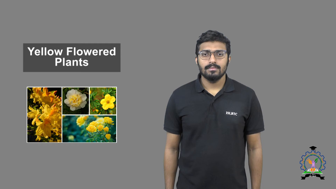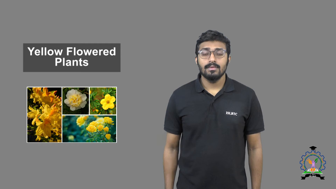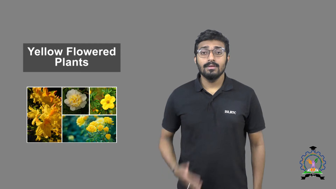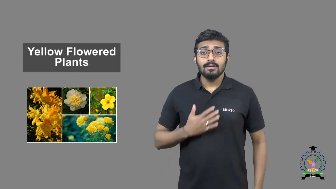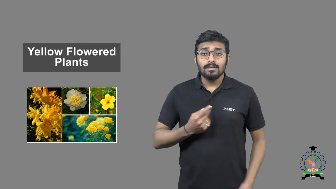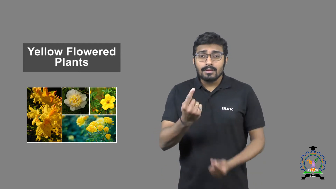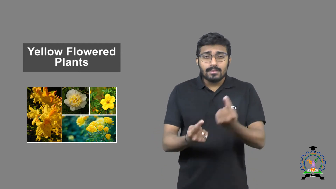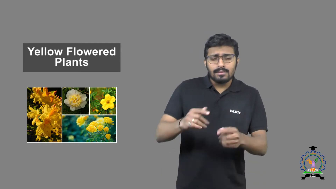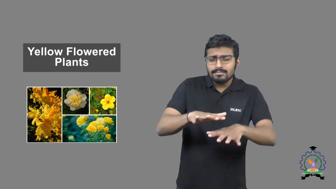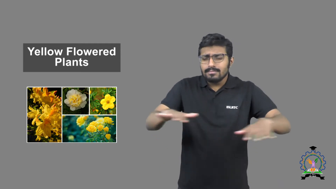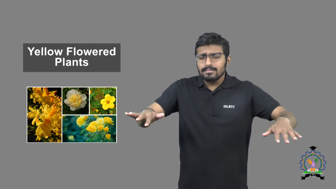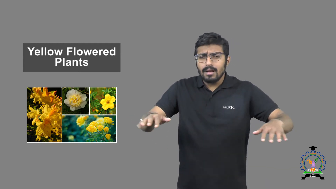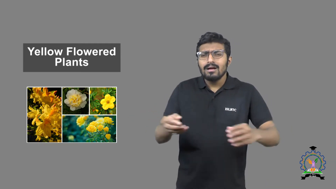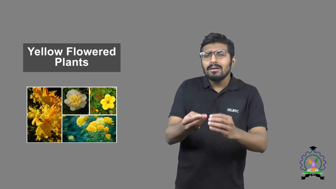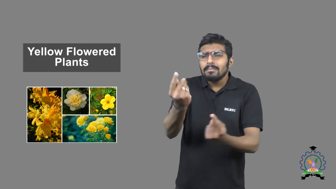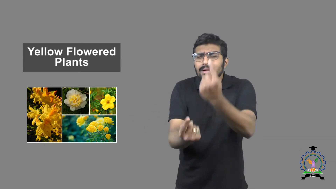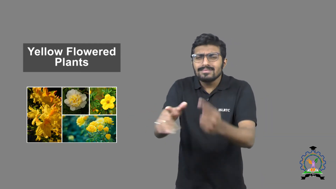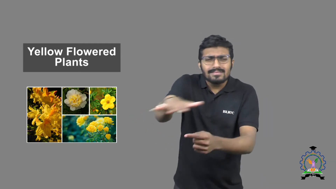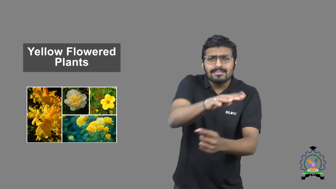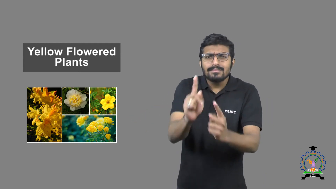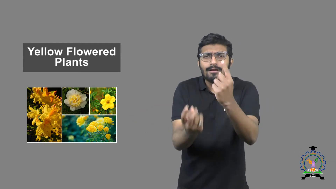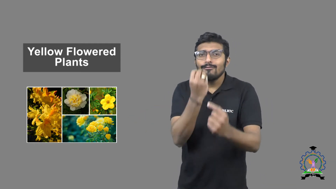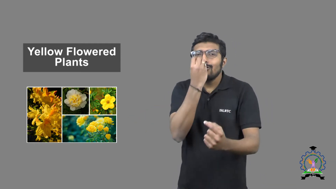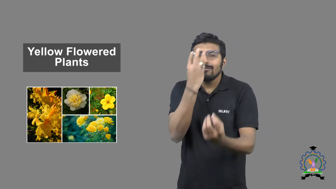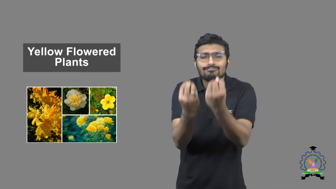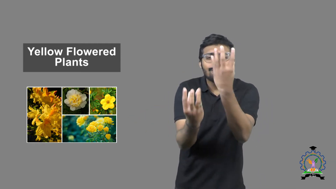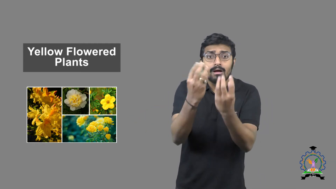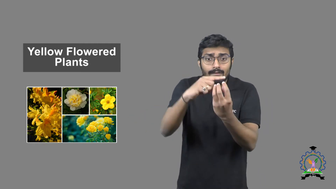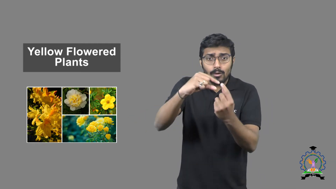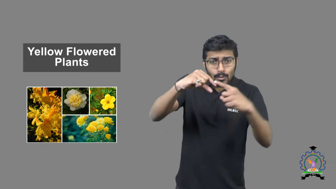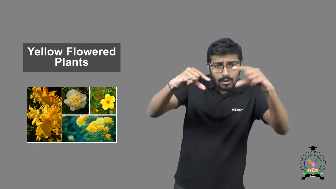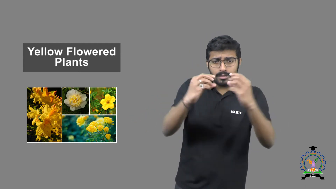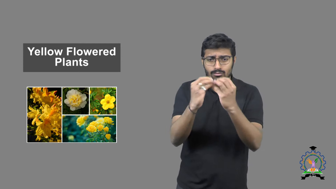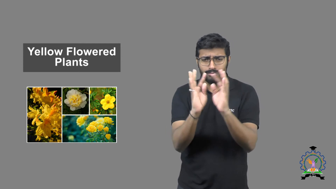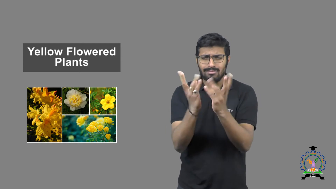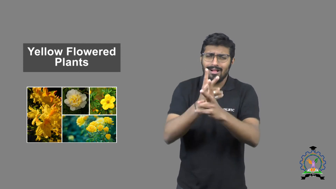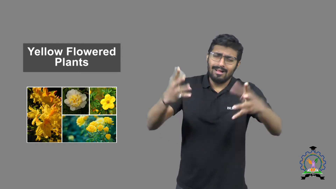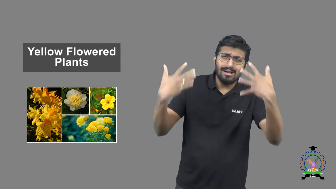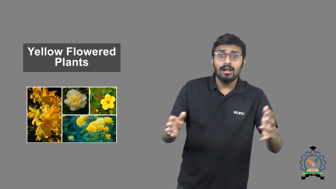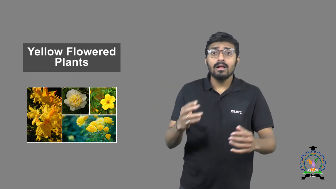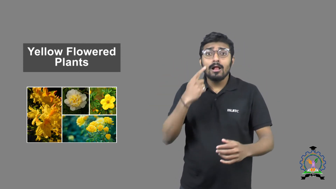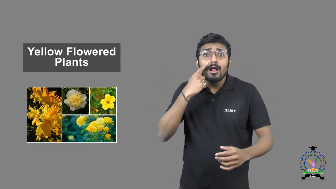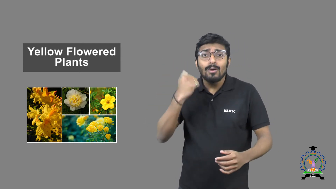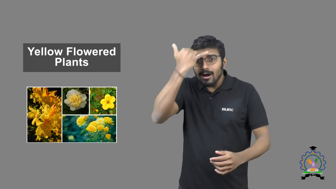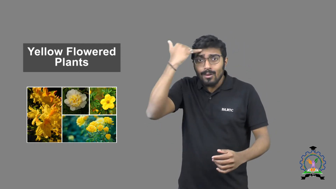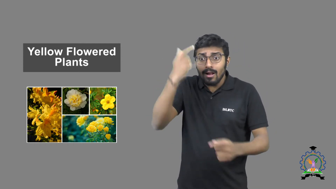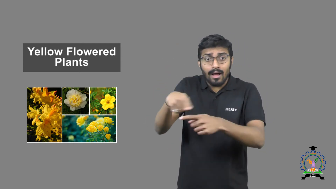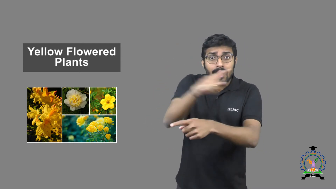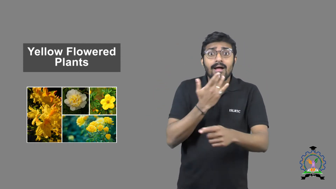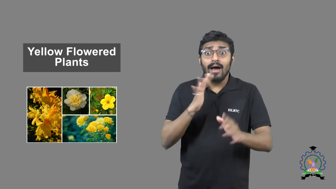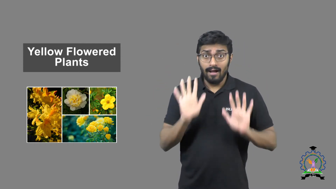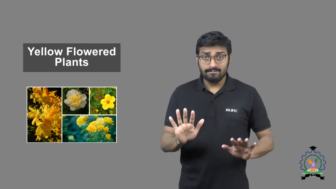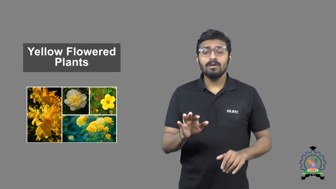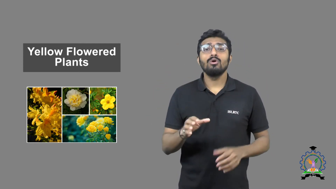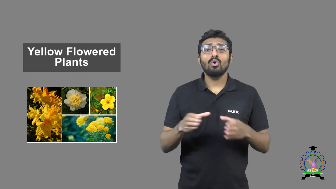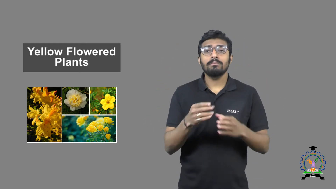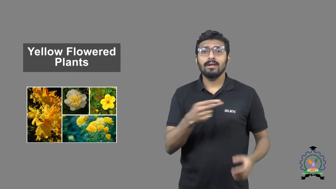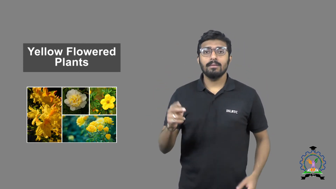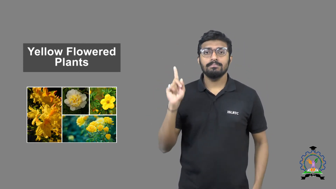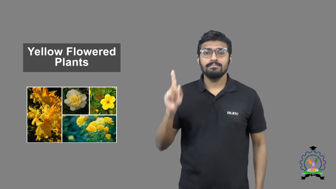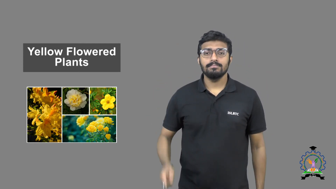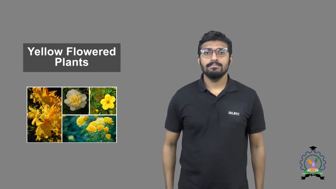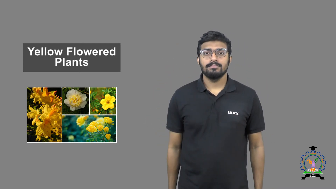Yellow Flowered Plants